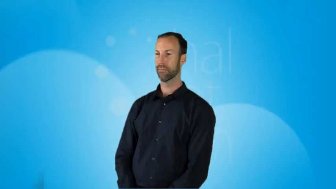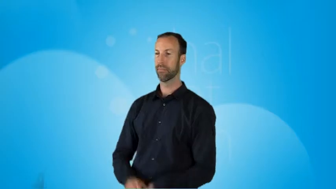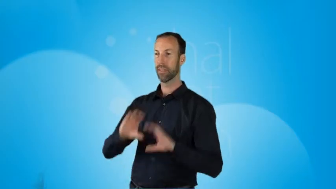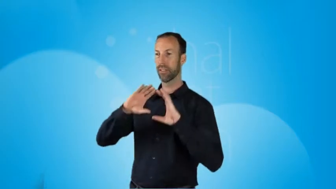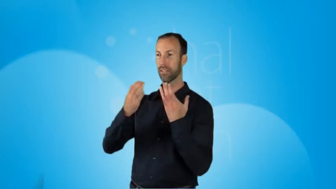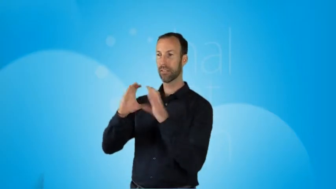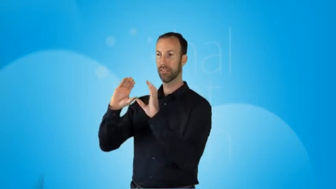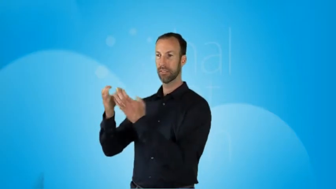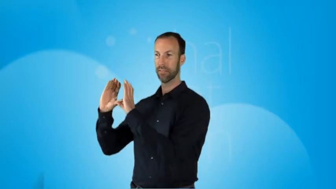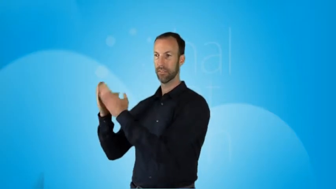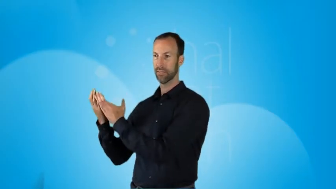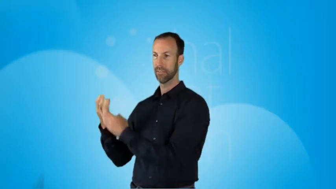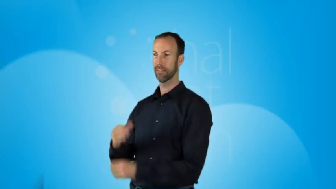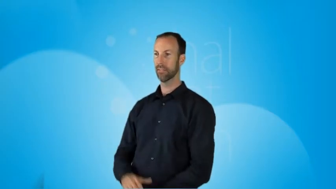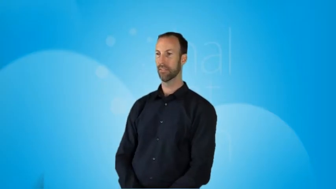classes